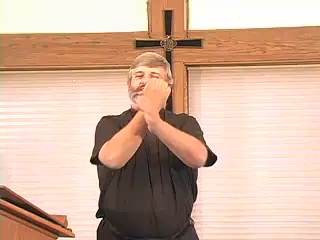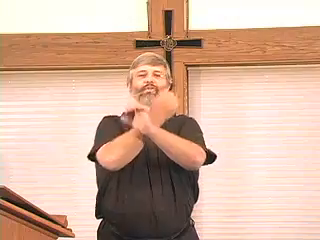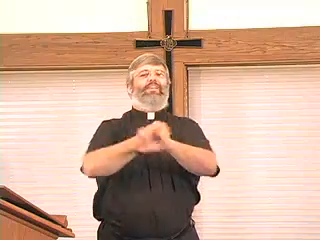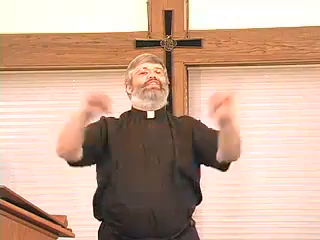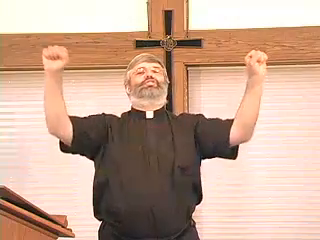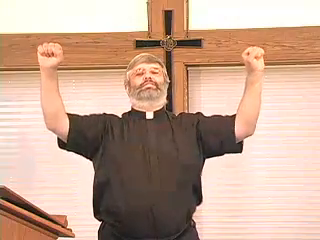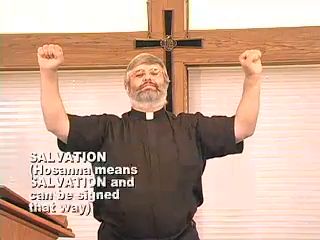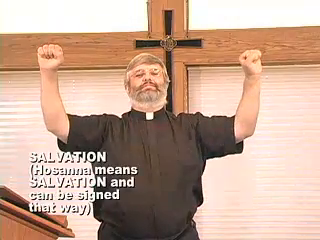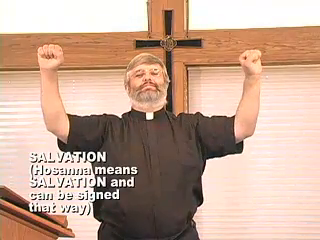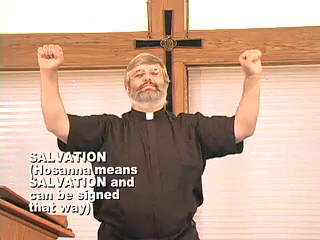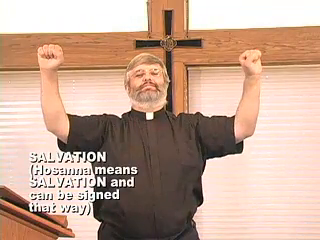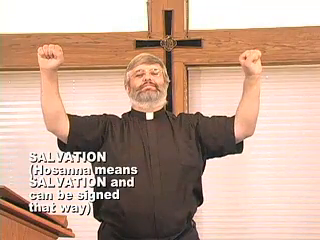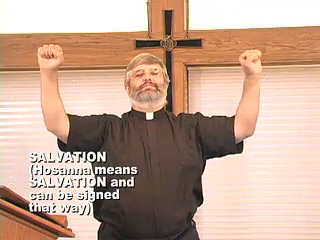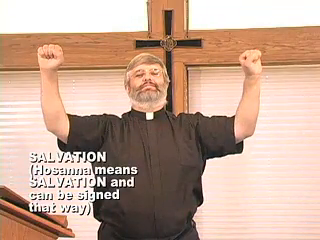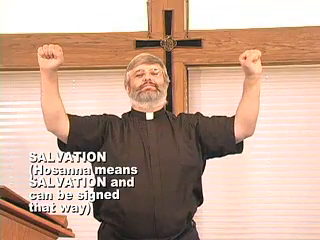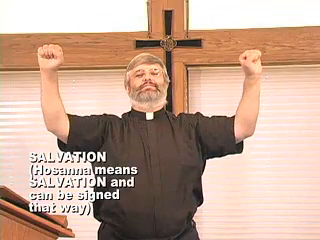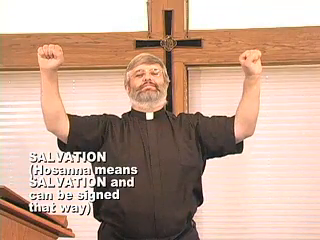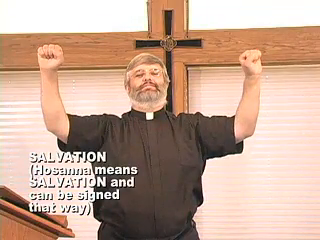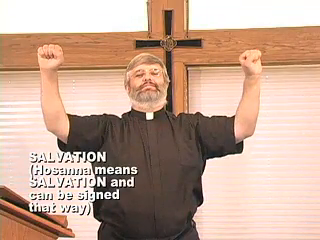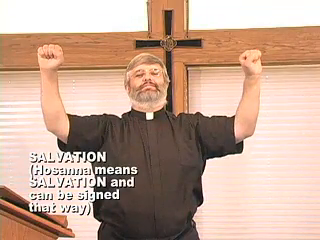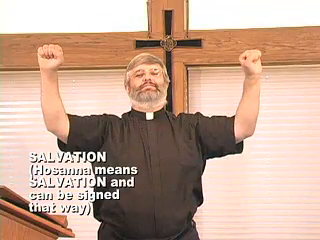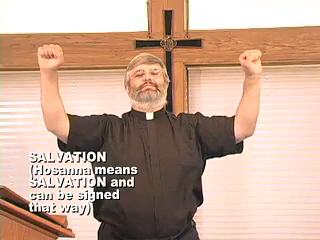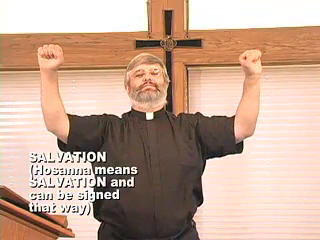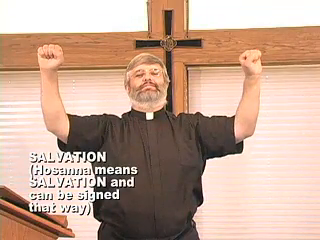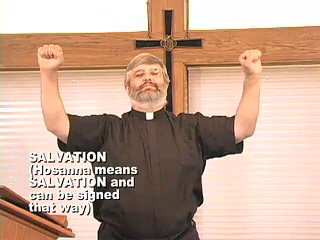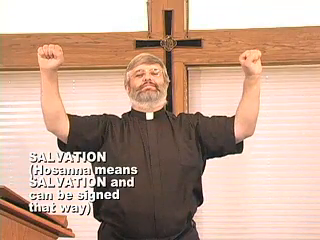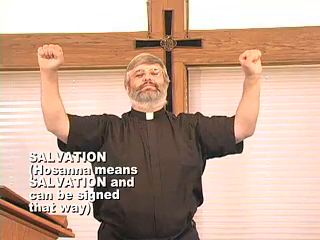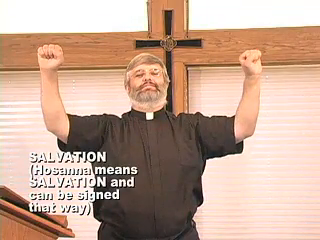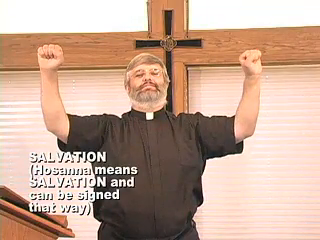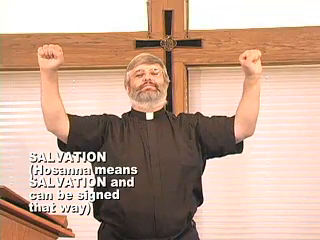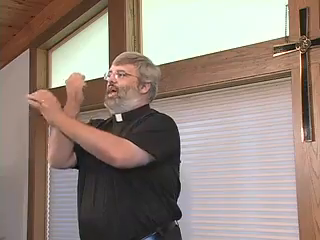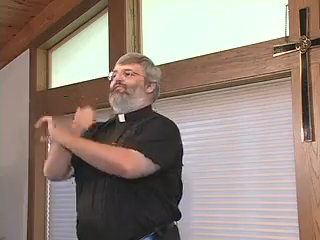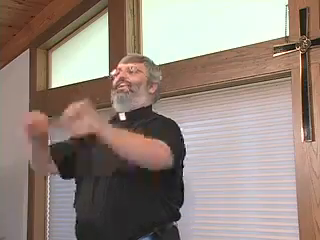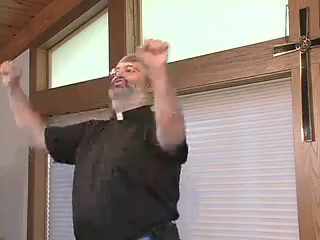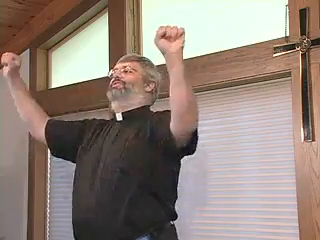SALVATION